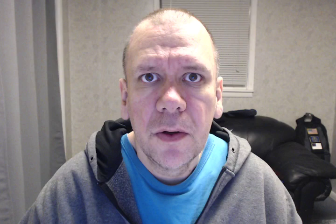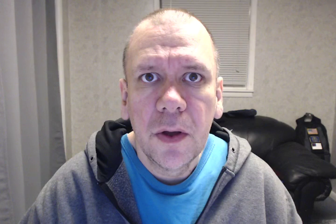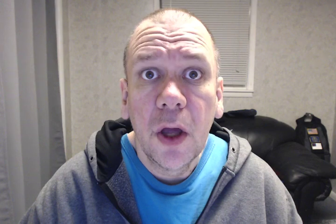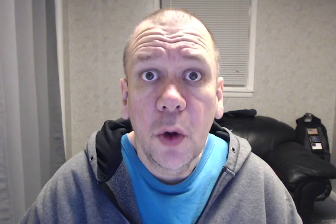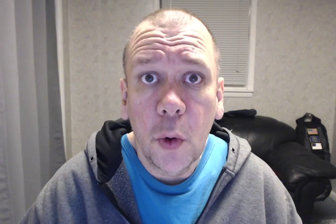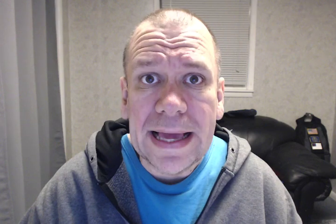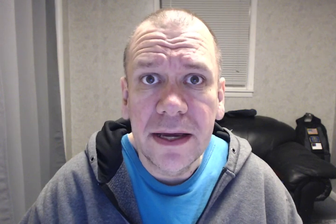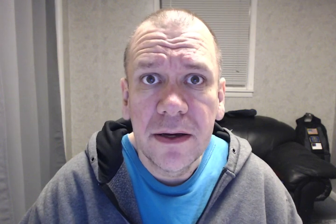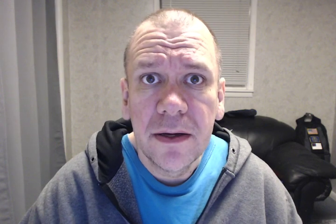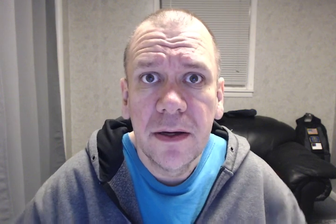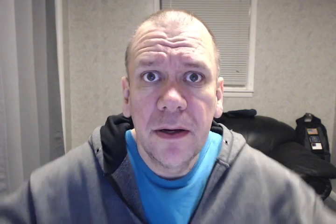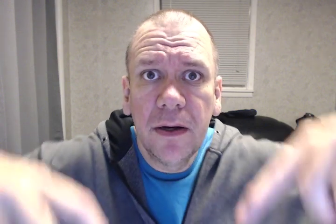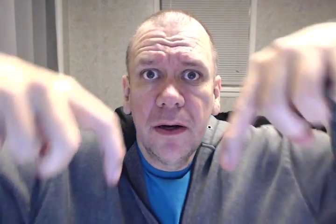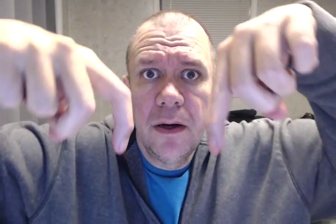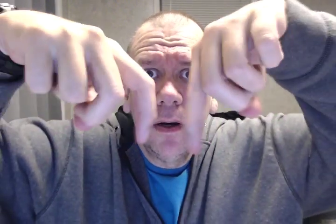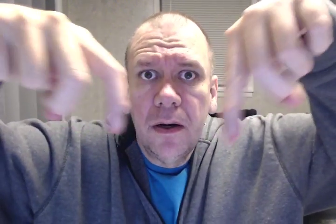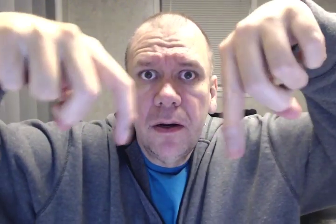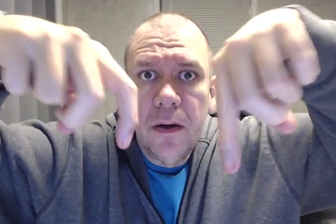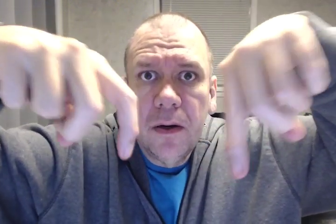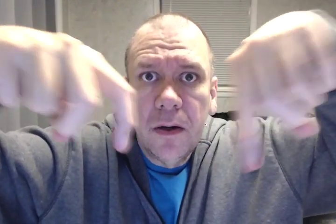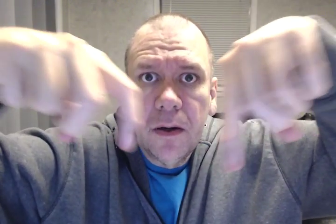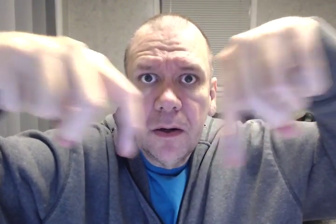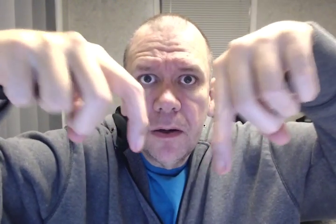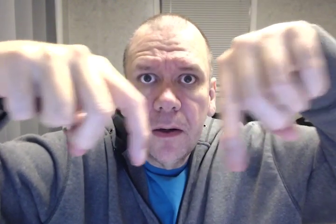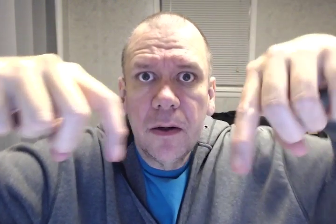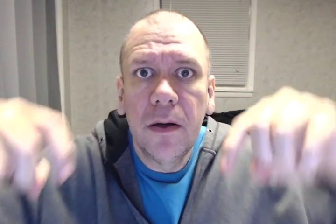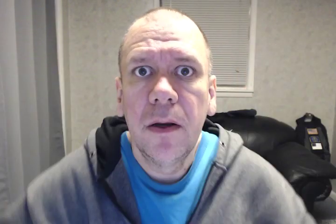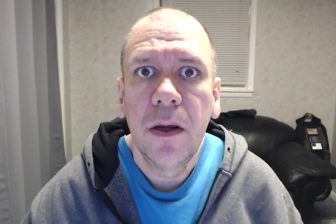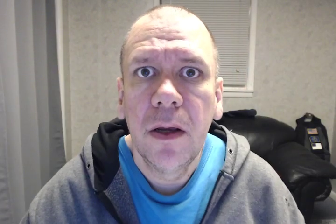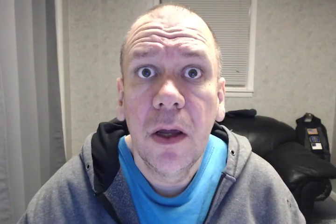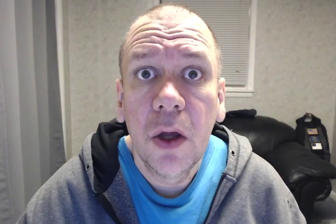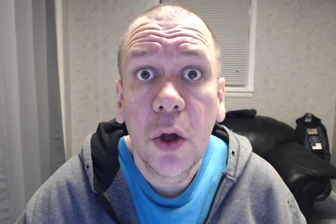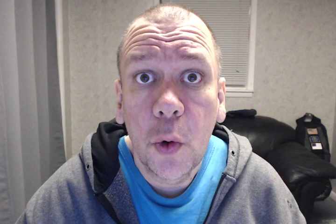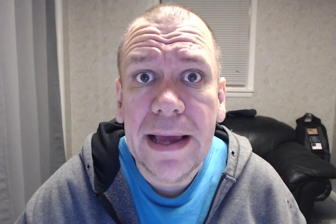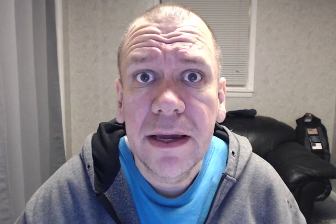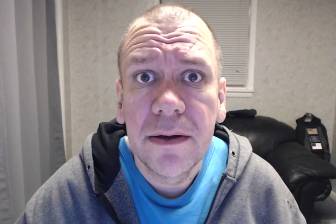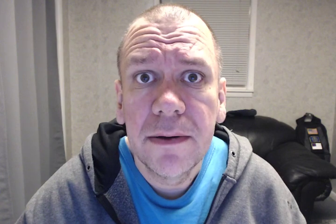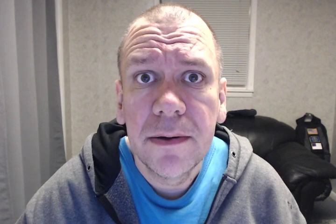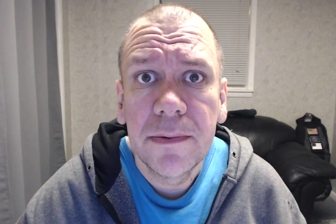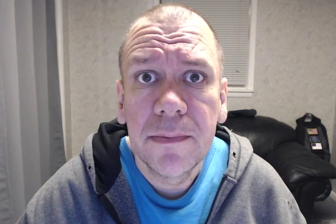Quake